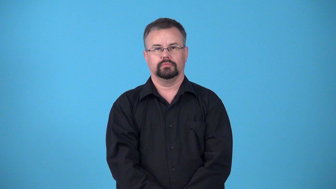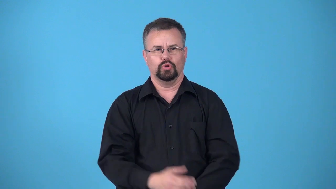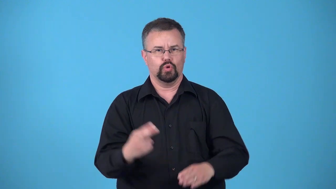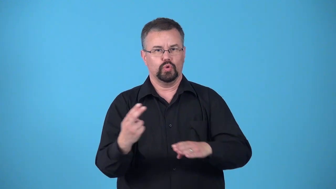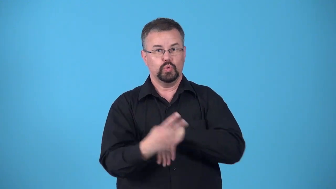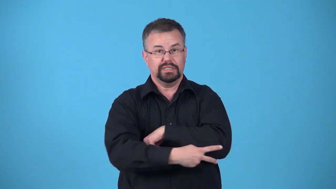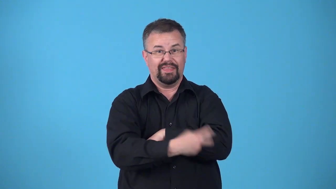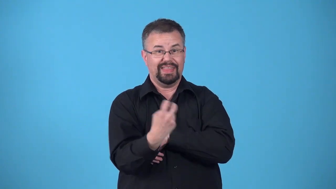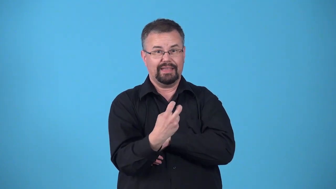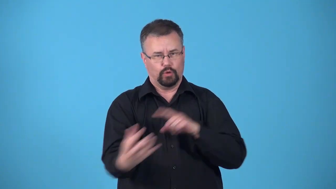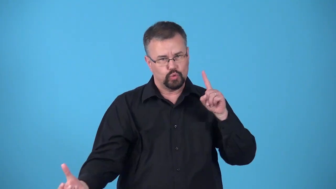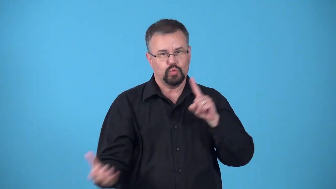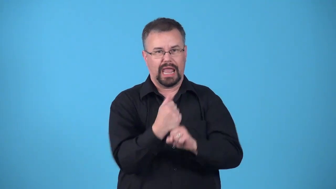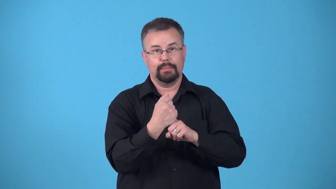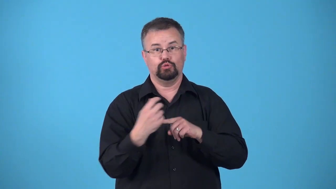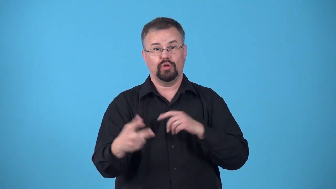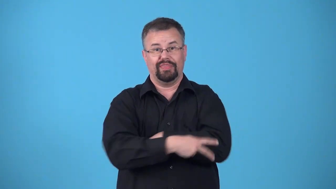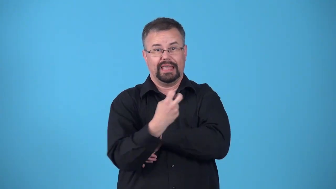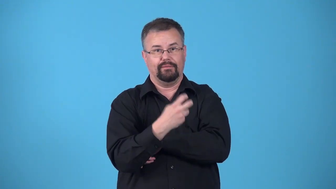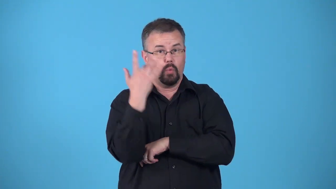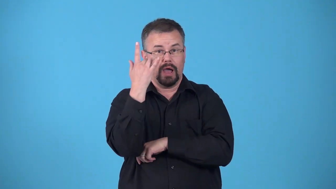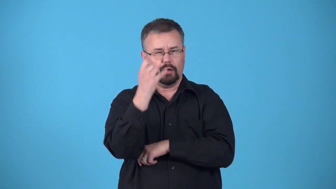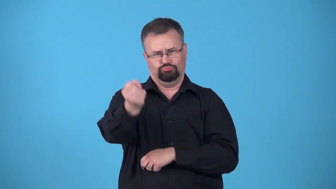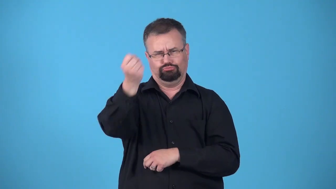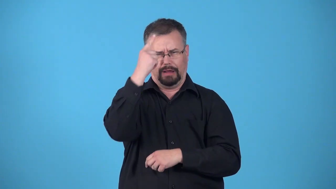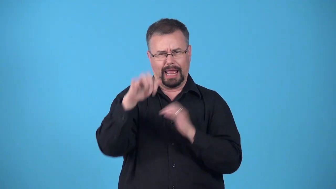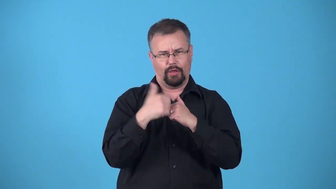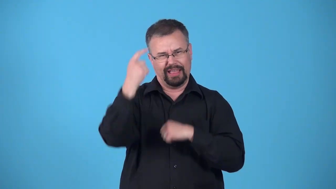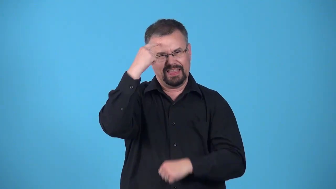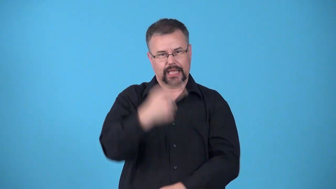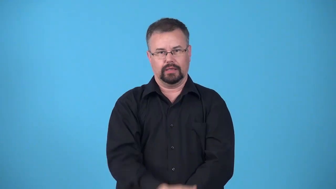send a thief to catch a thief